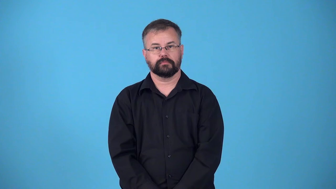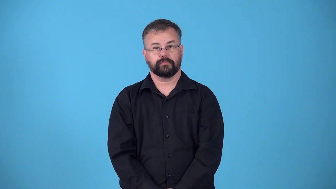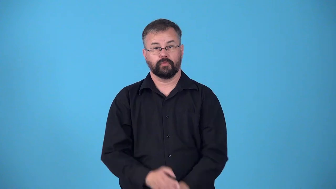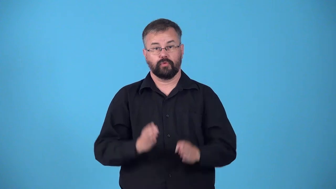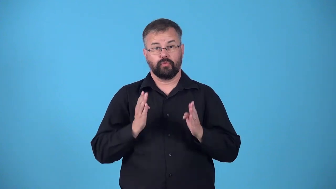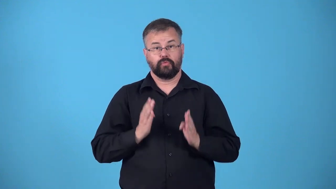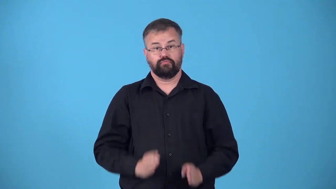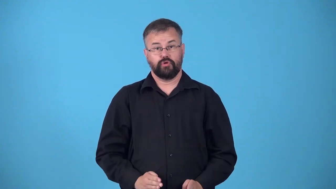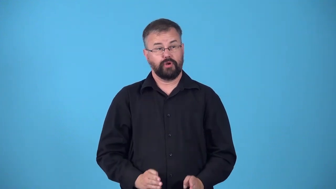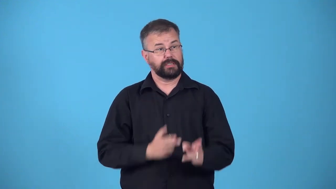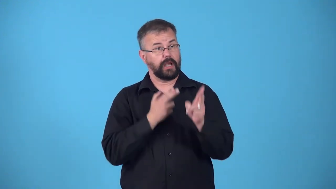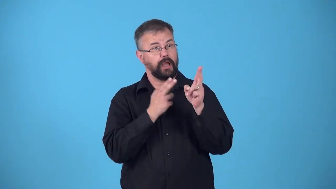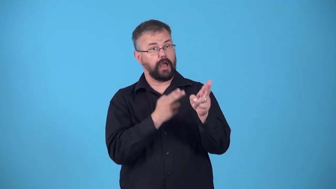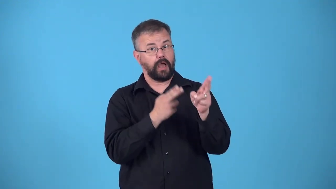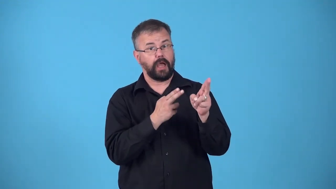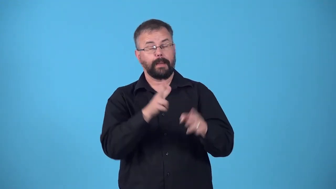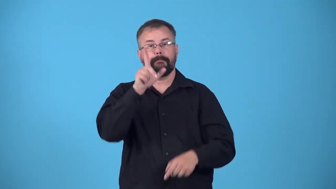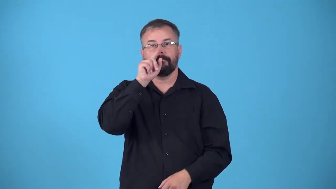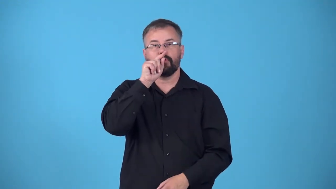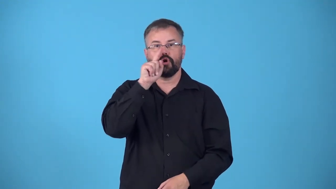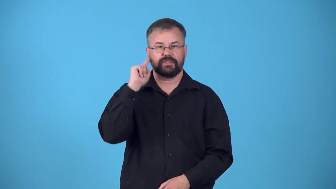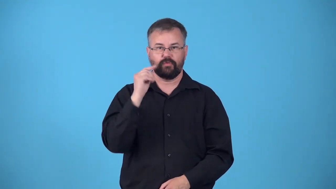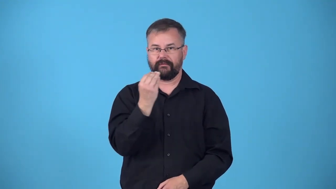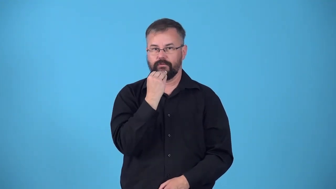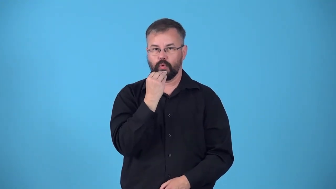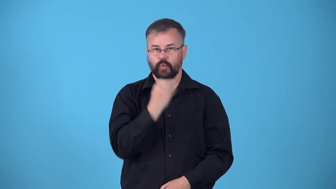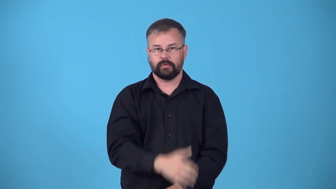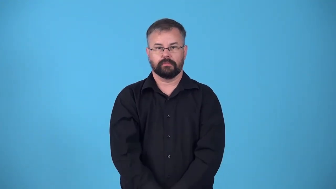fowler